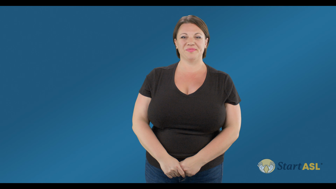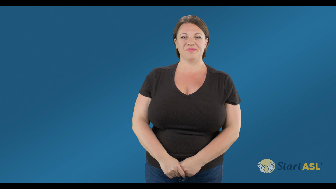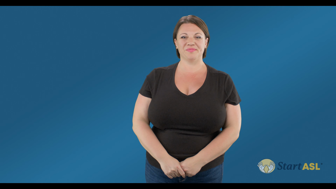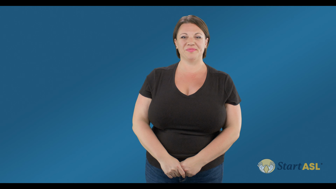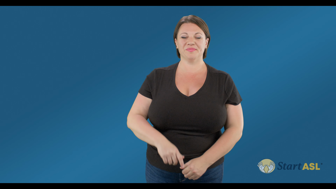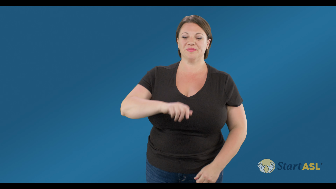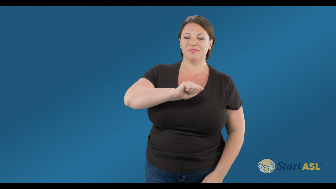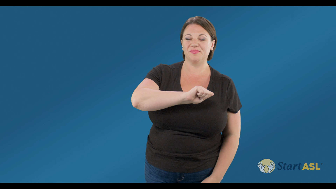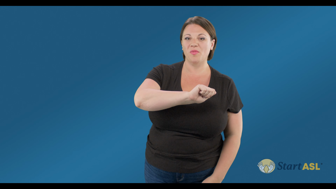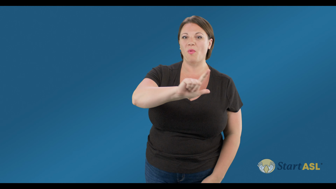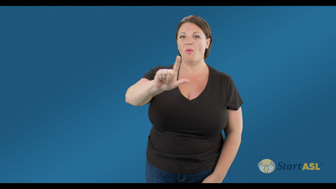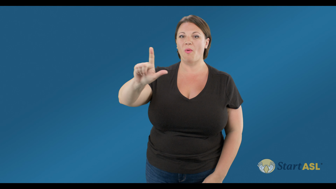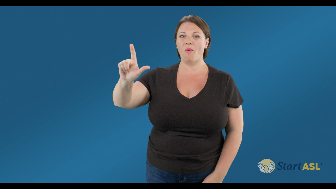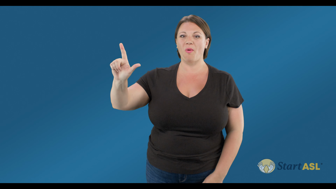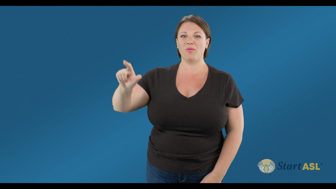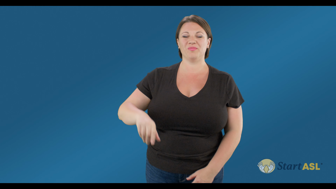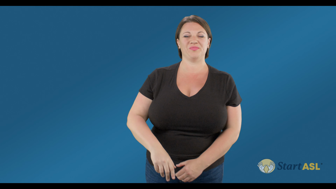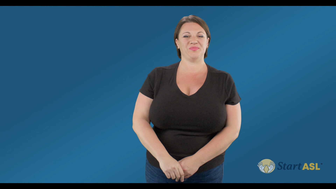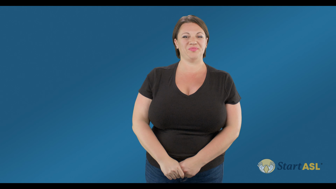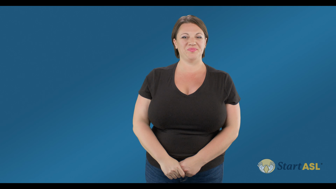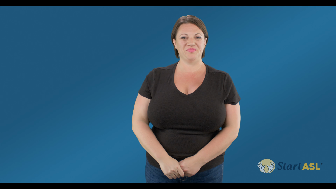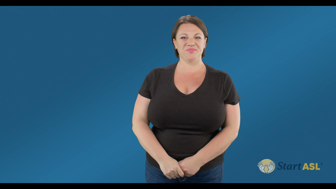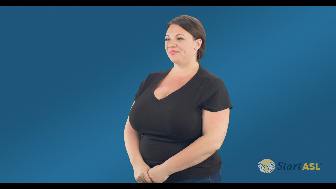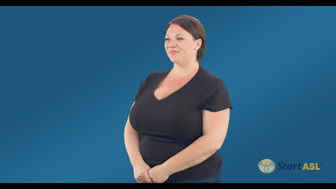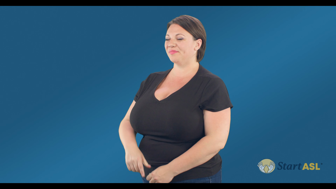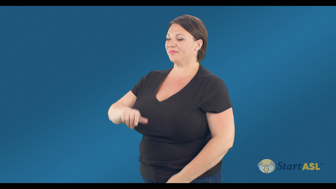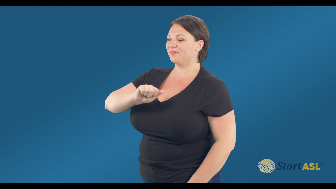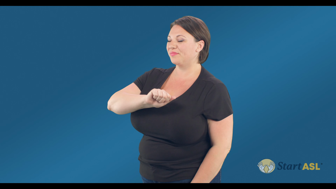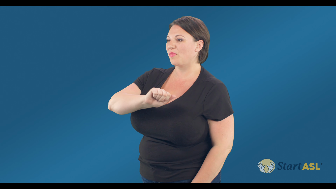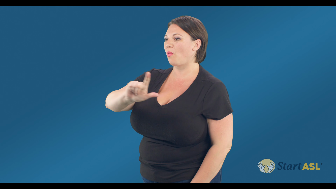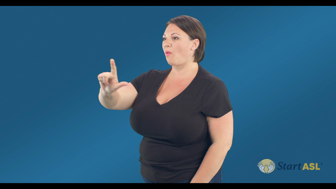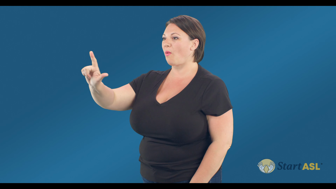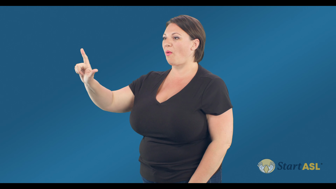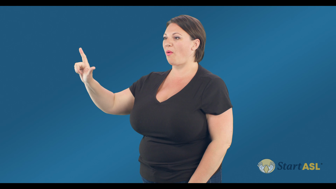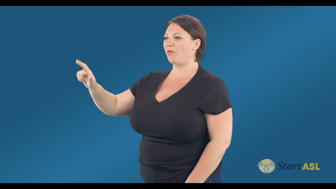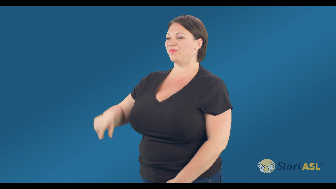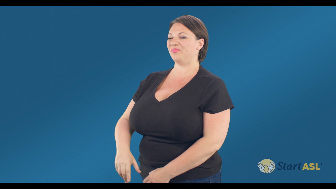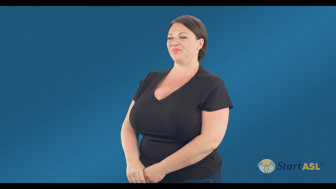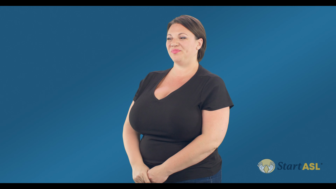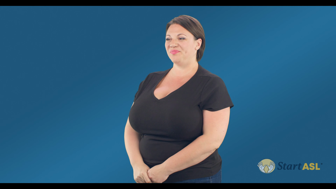all